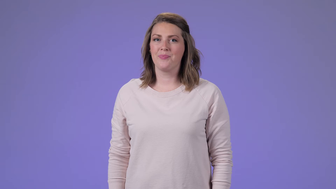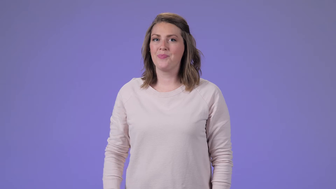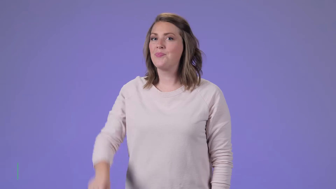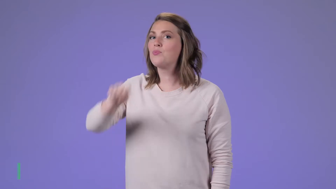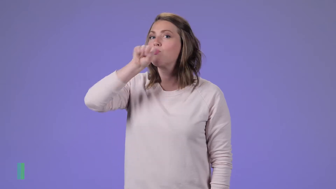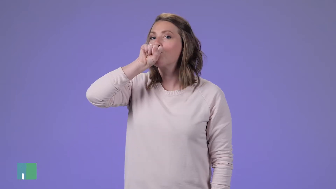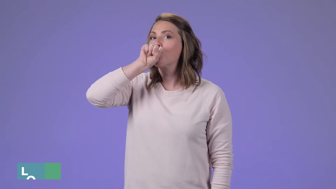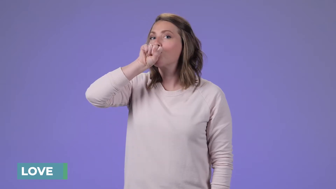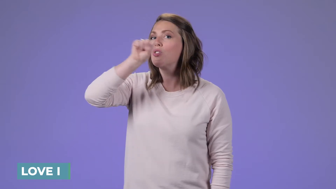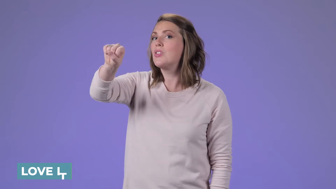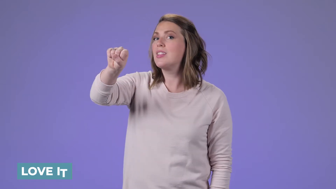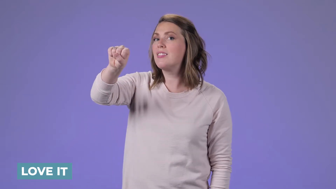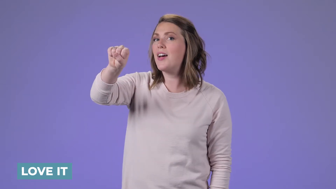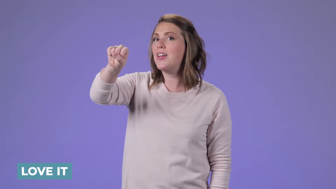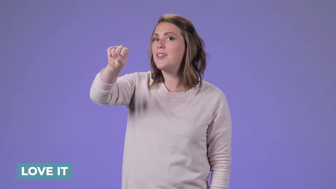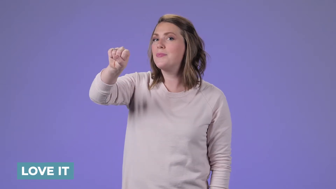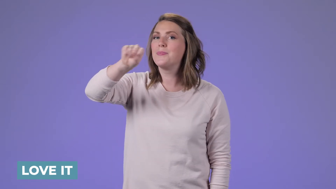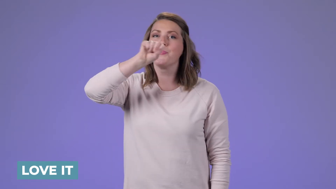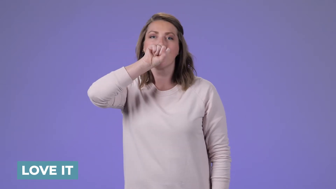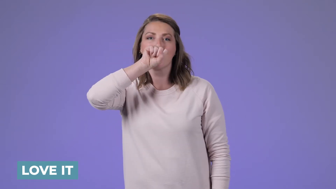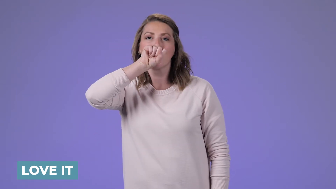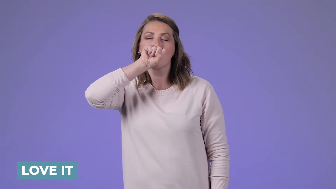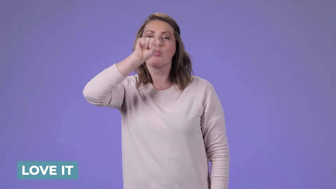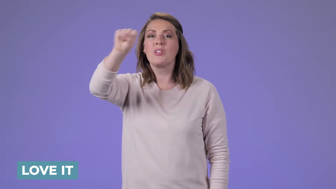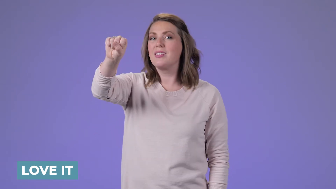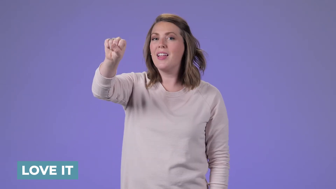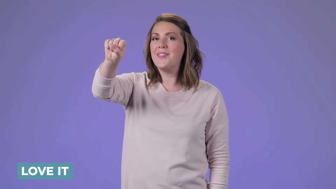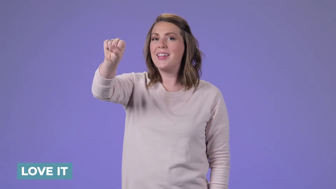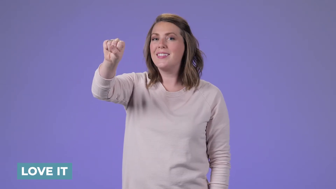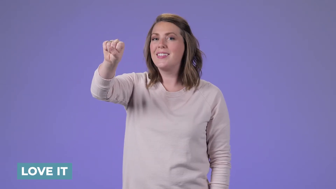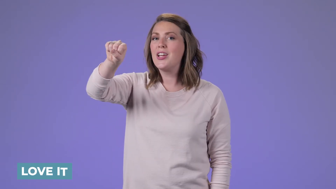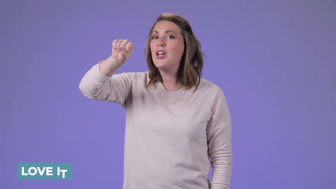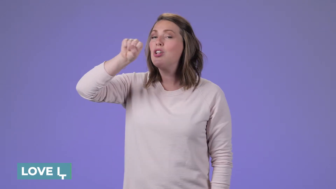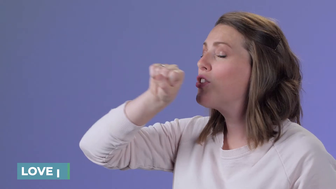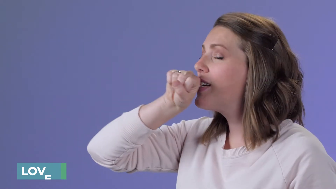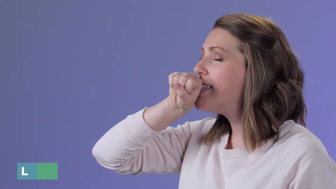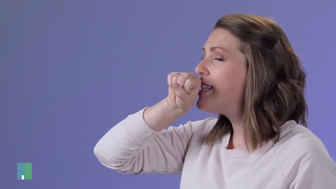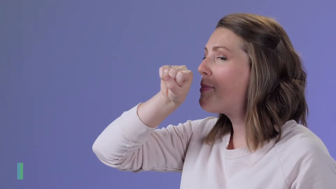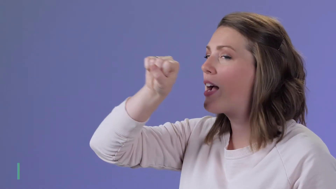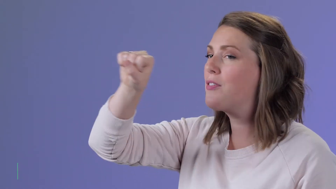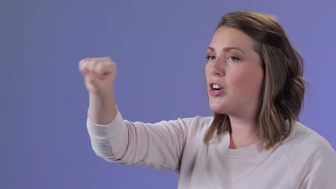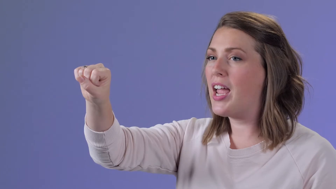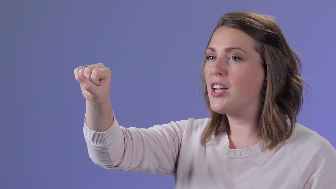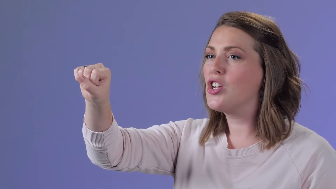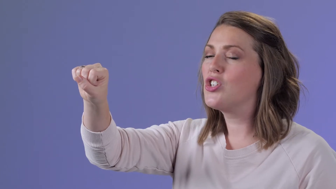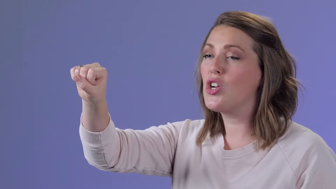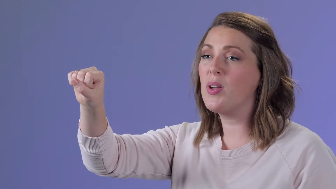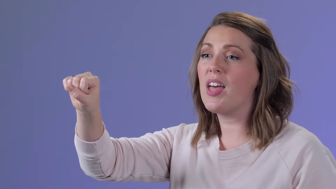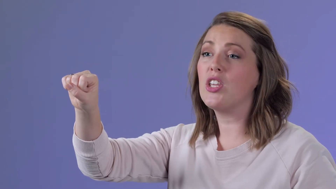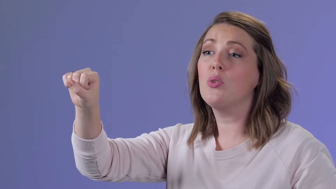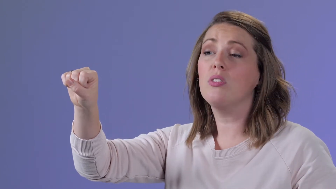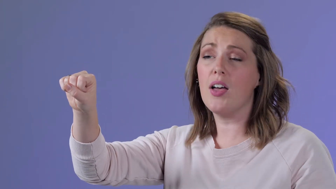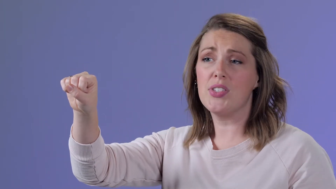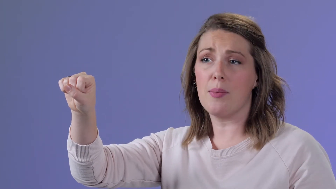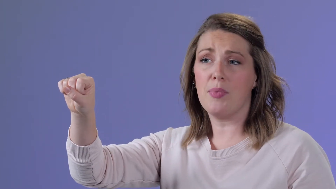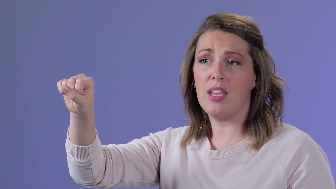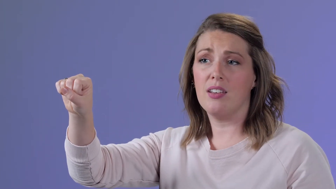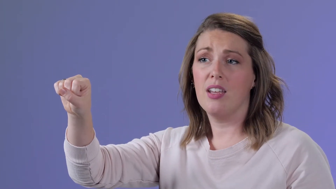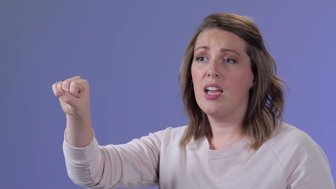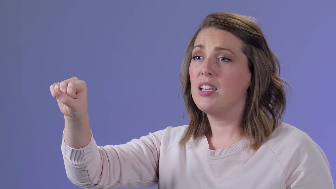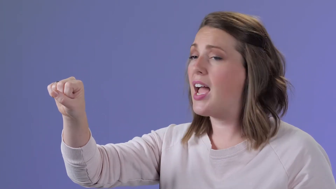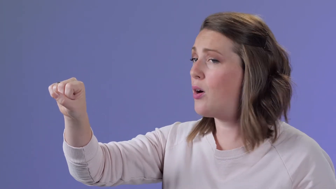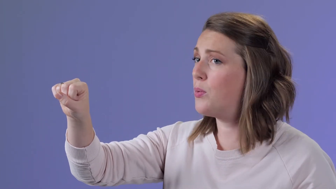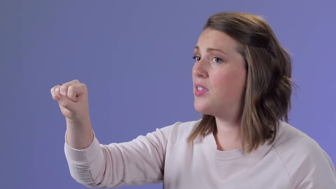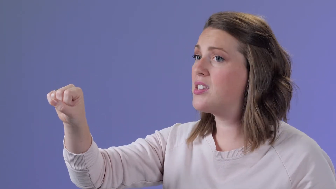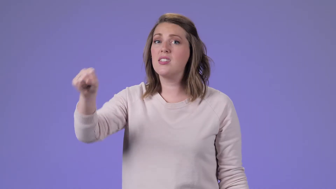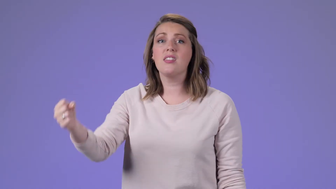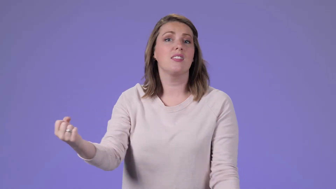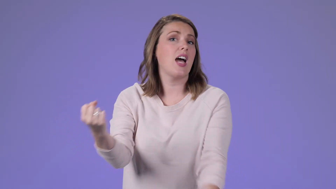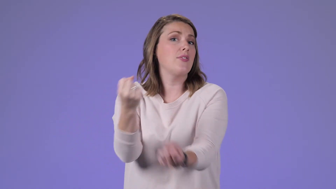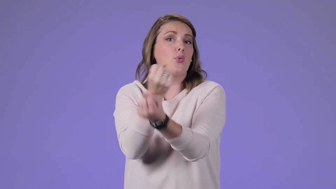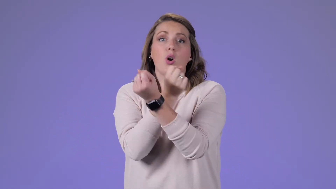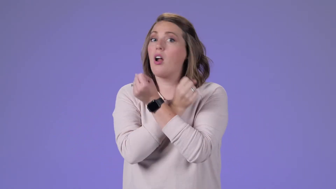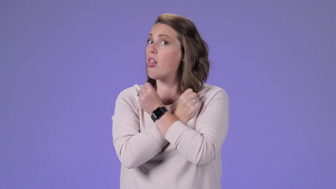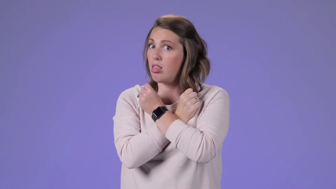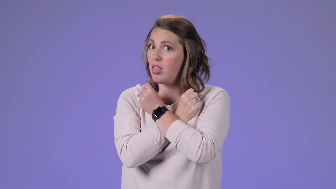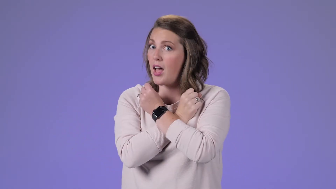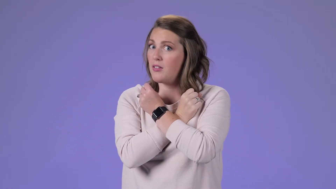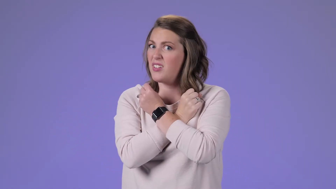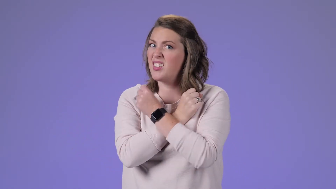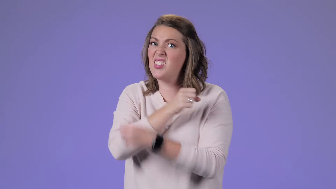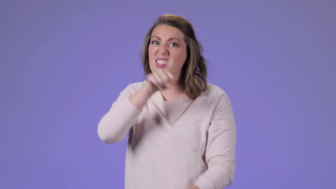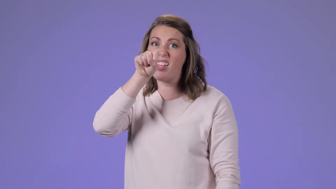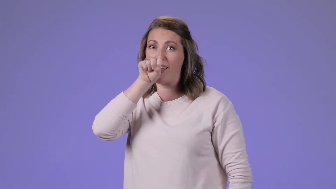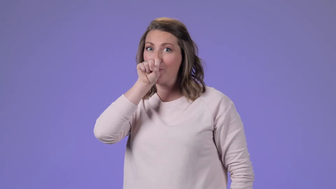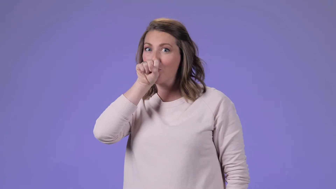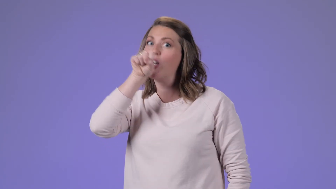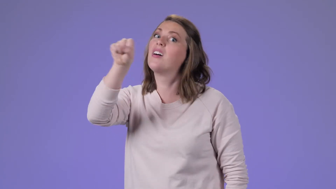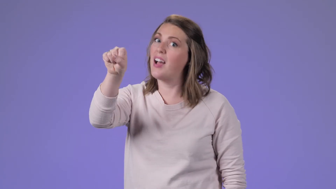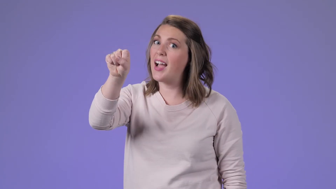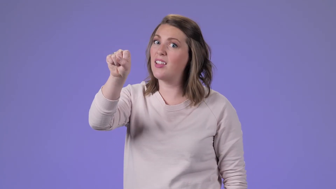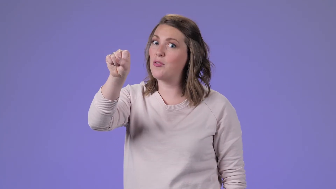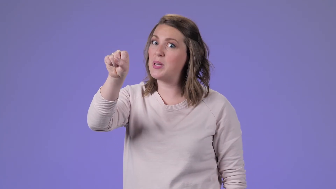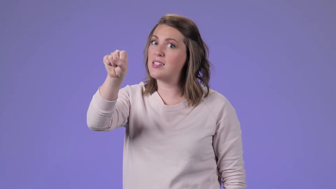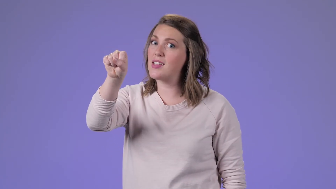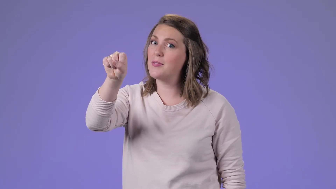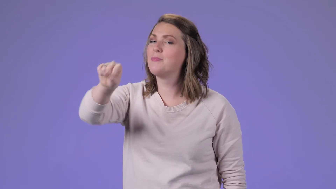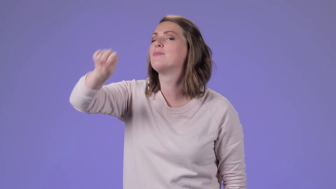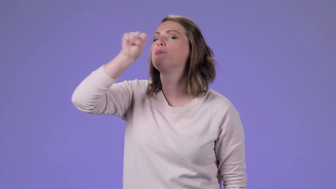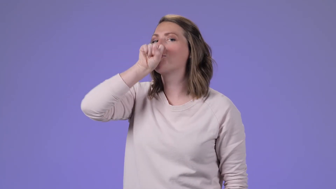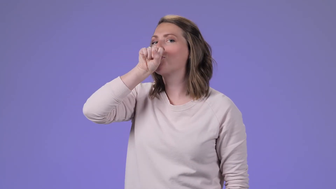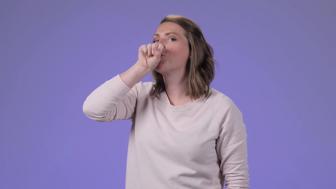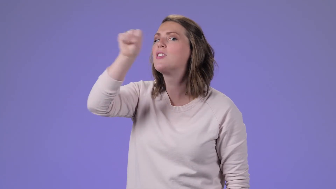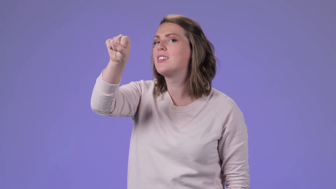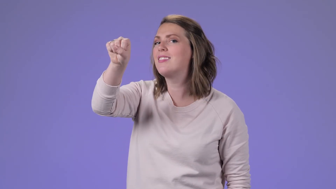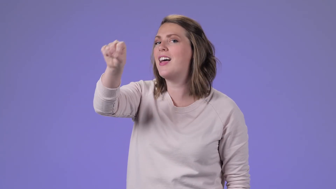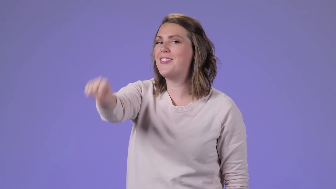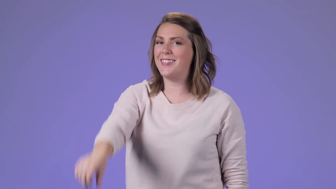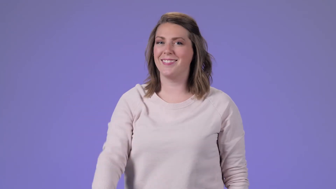Love It